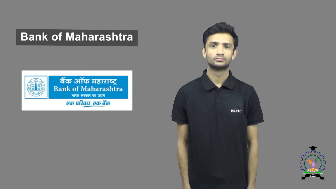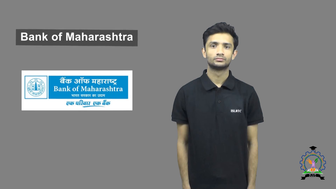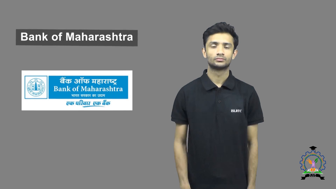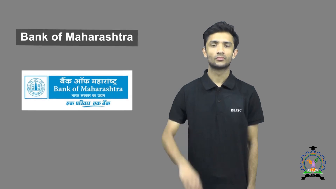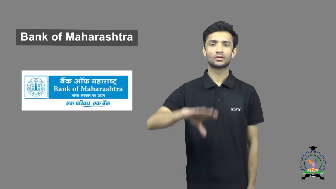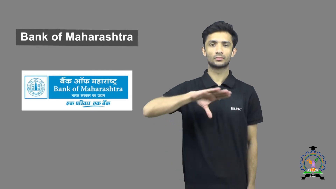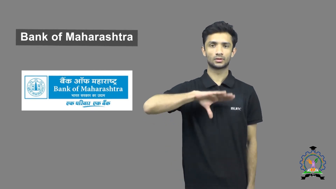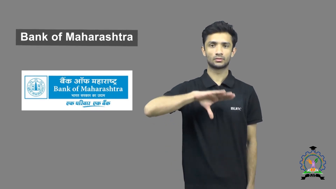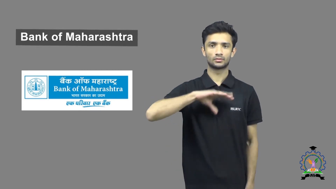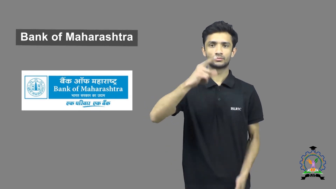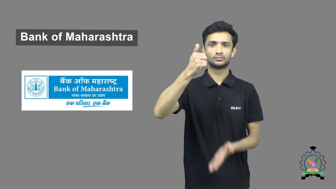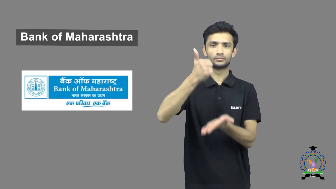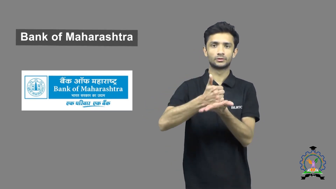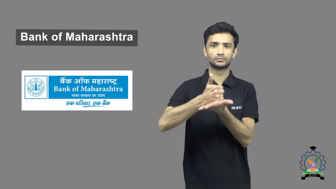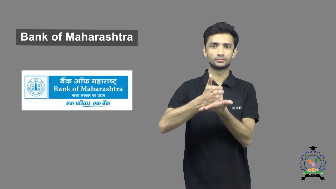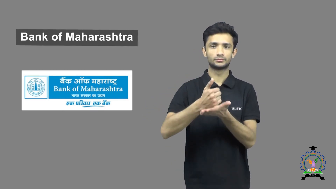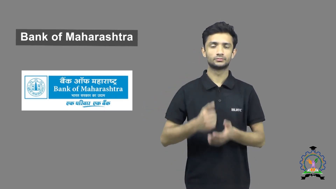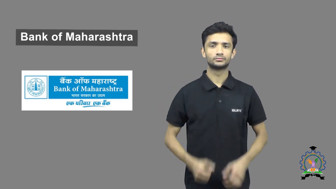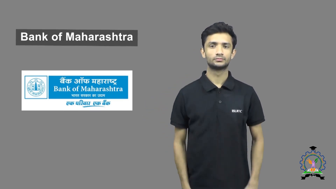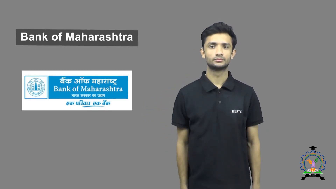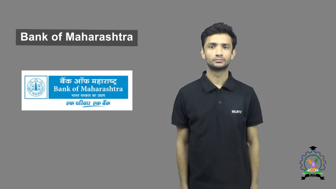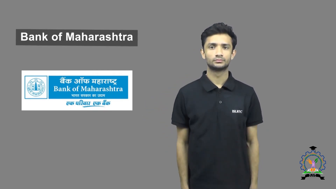Bank of Maharashtra